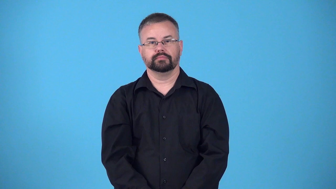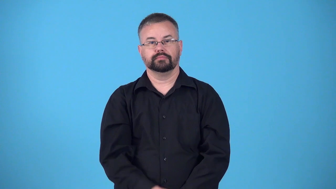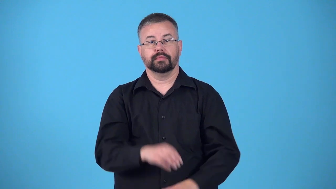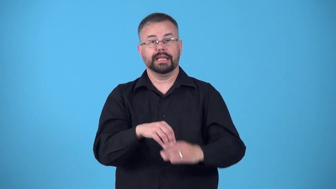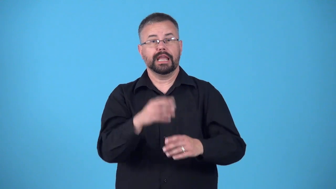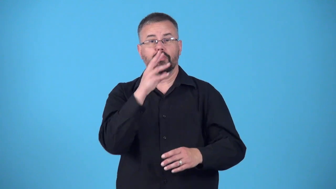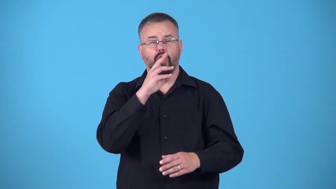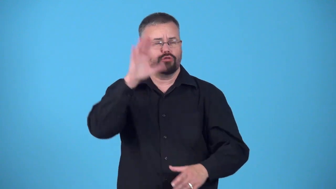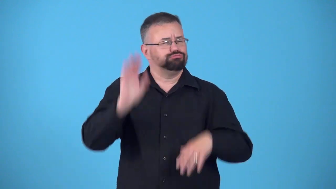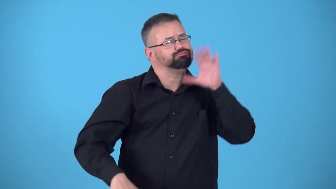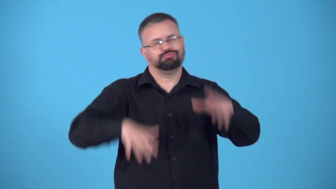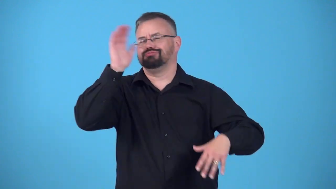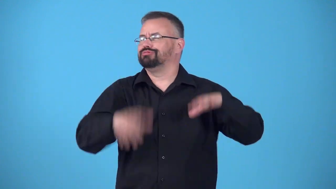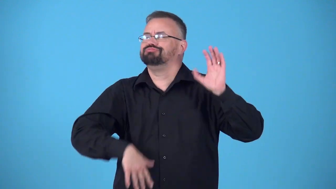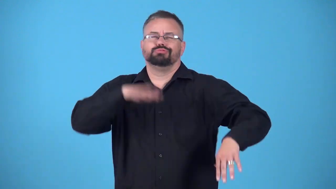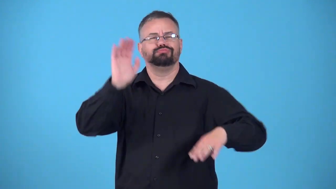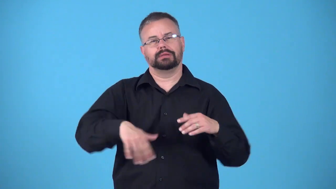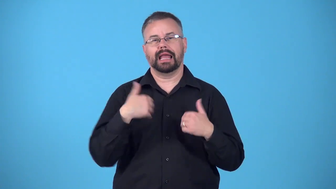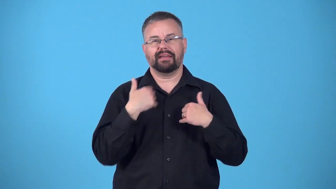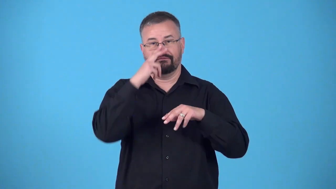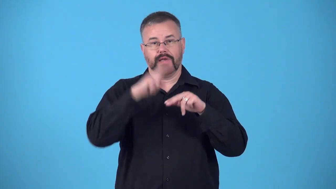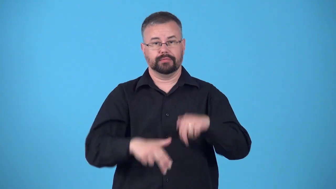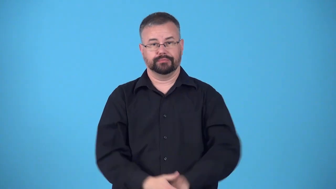splash about